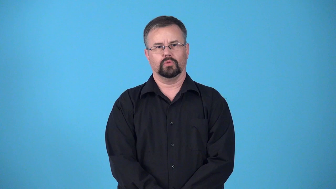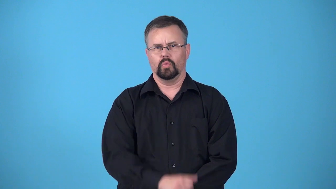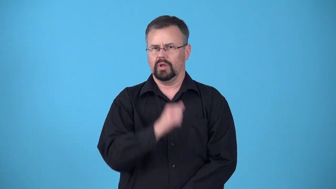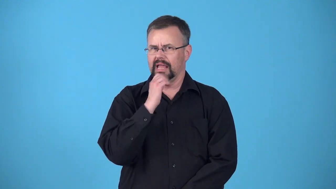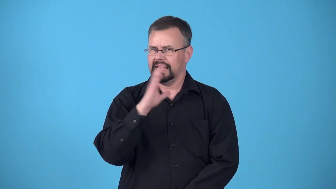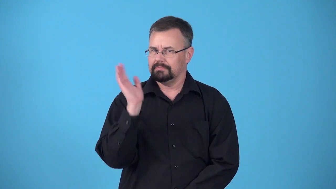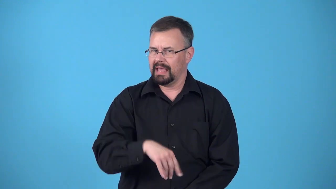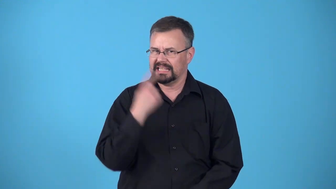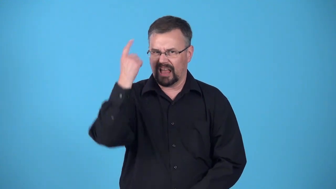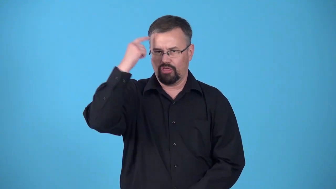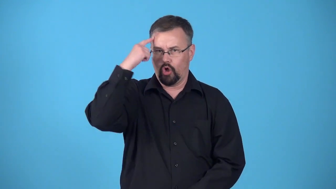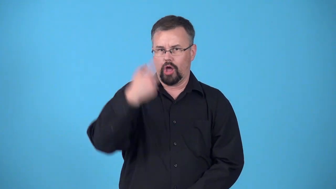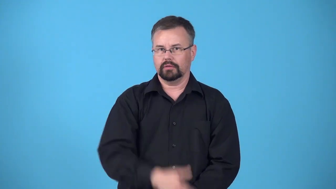there now, that wasn't so bad, was it